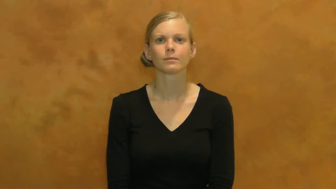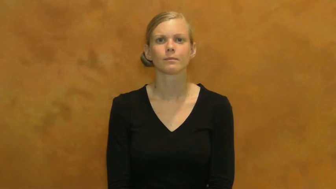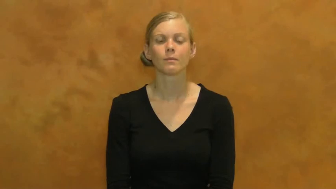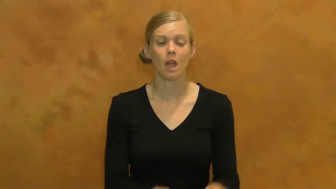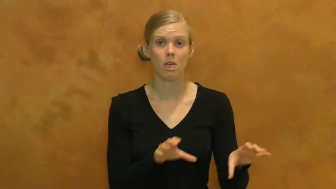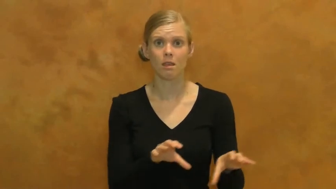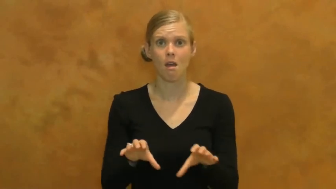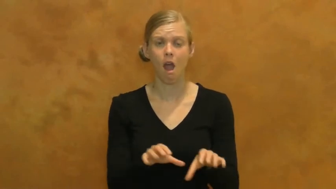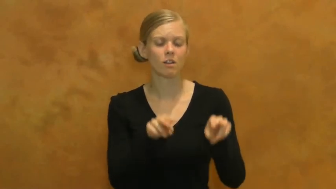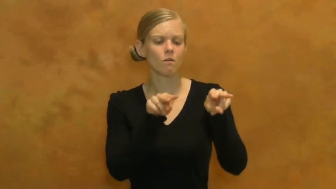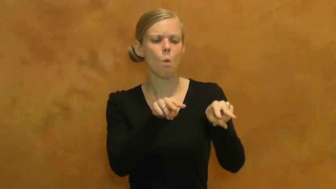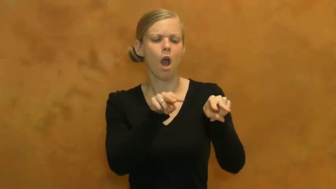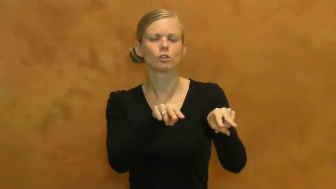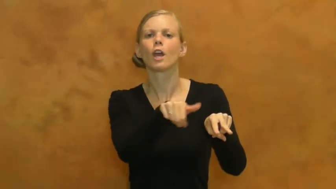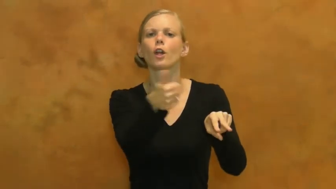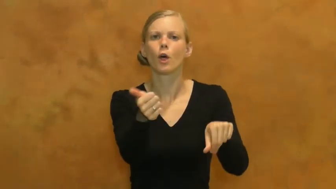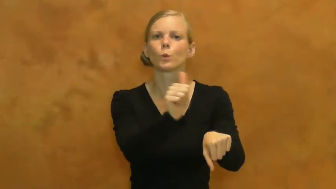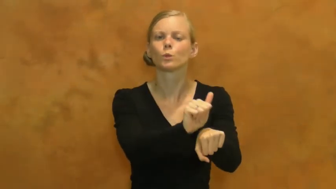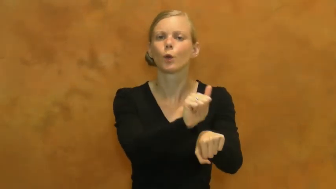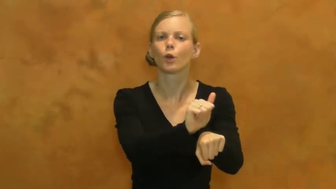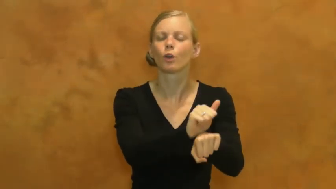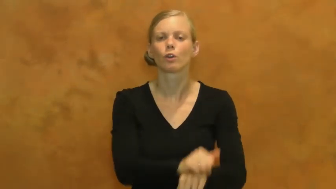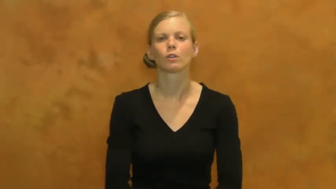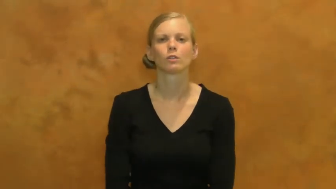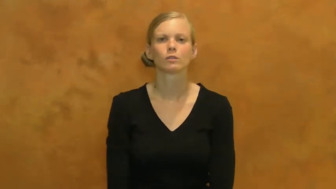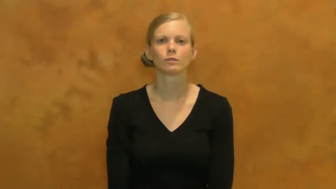supervision